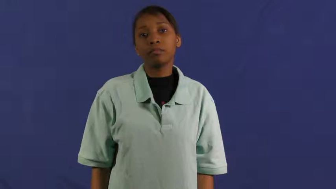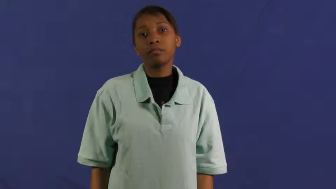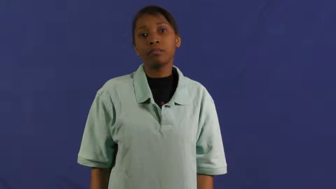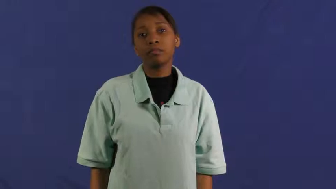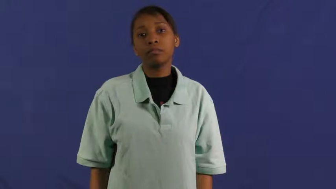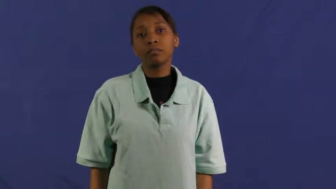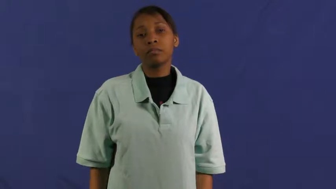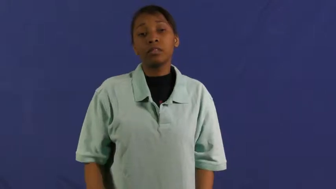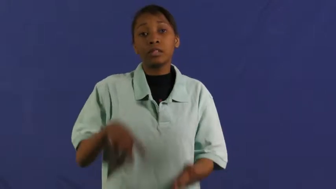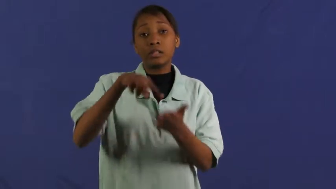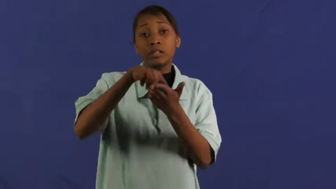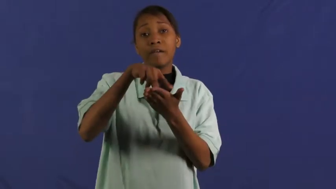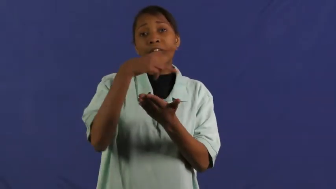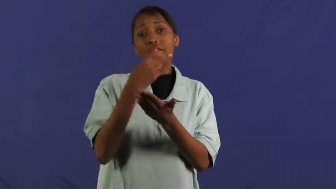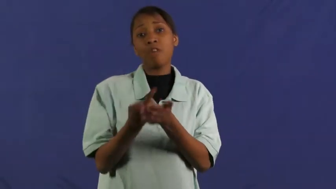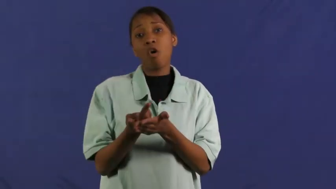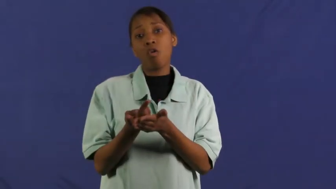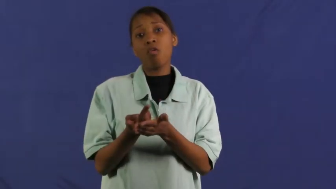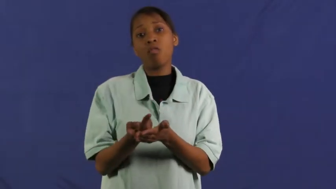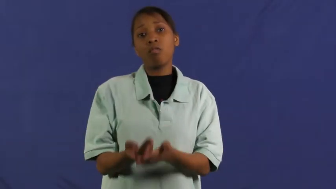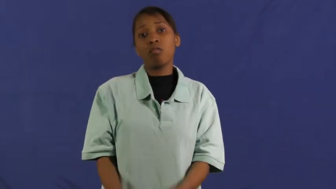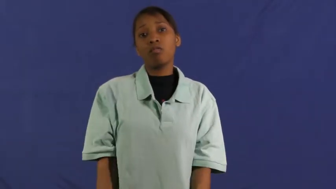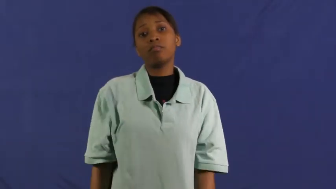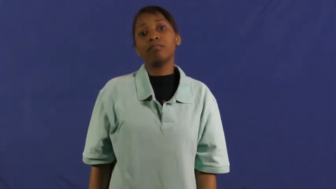fall